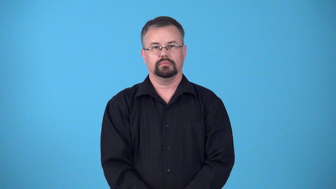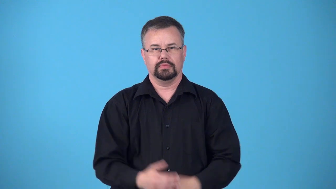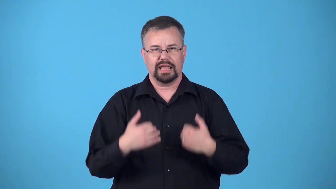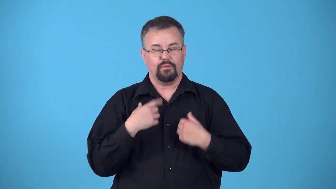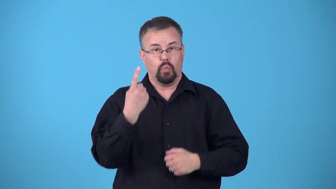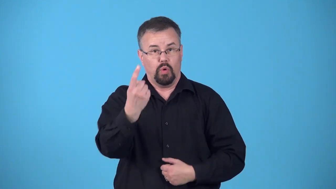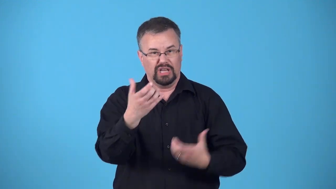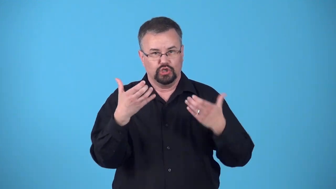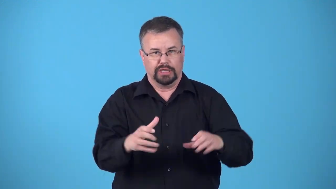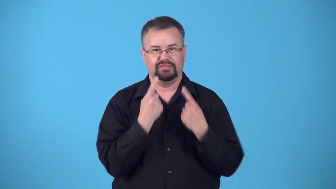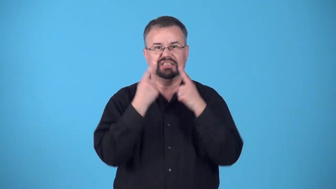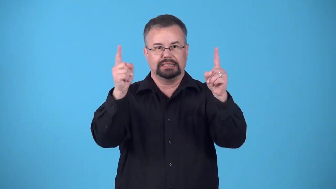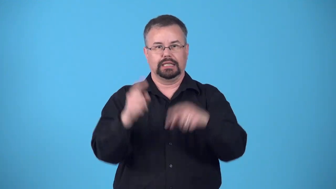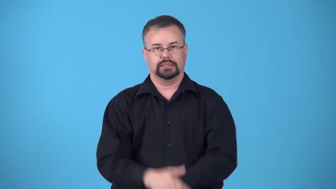opportunity doesn't knock twice